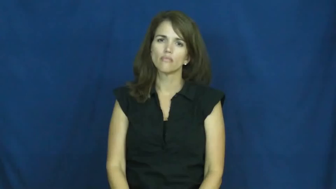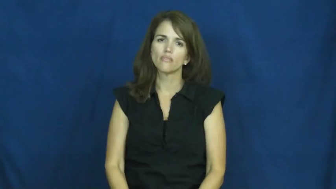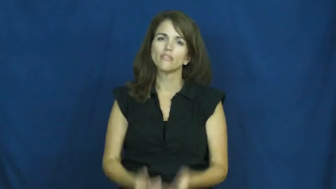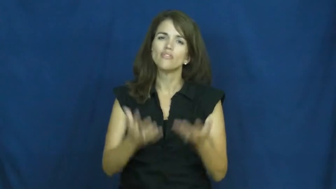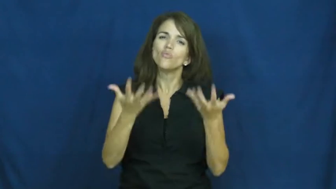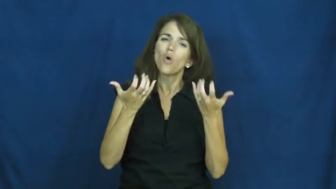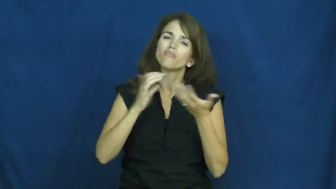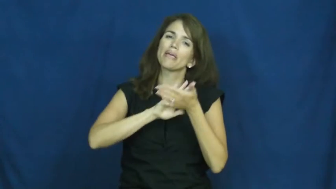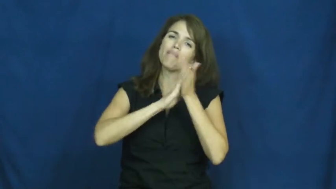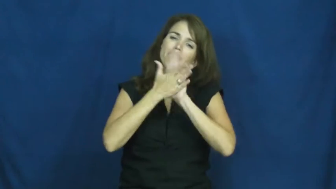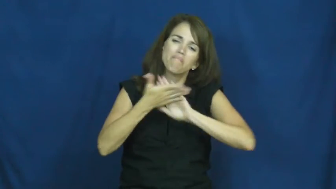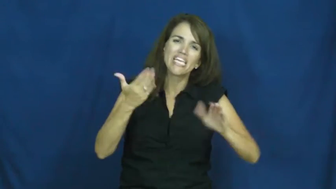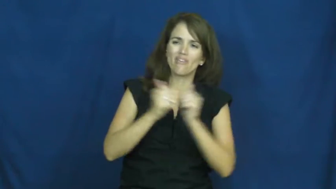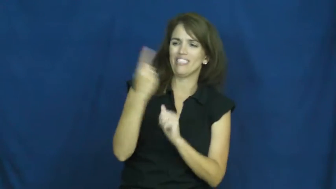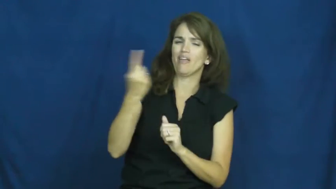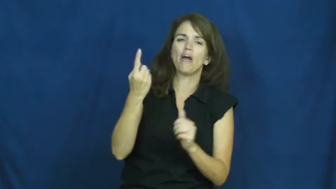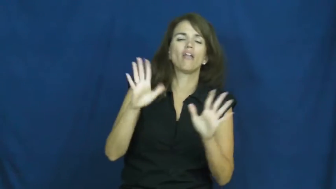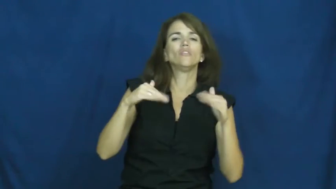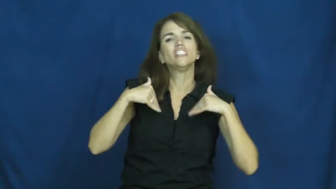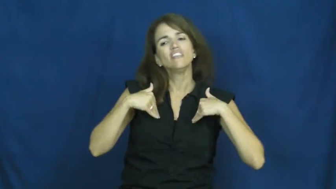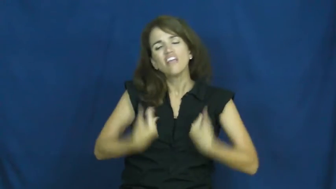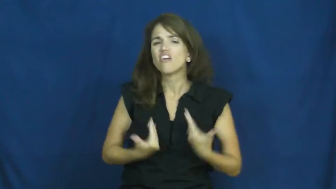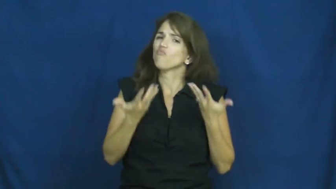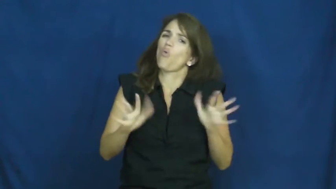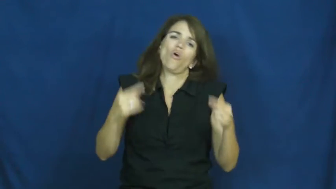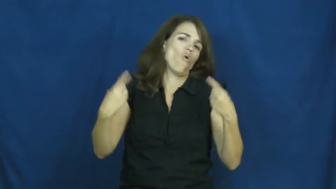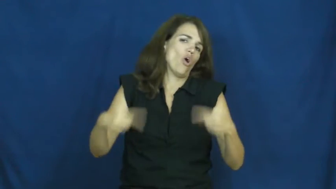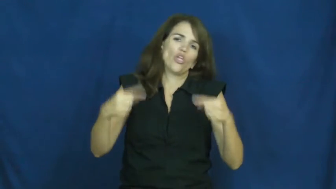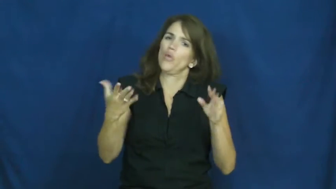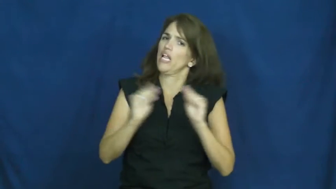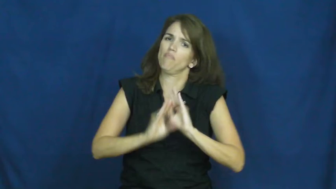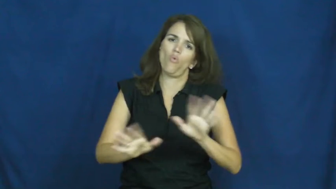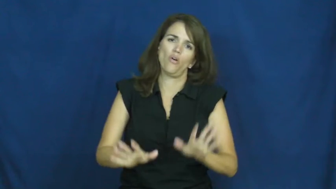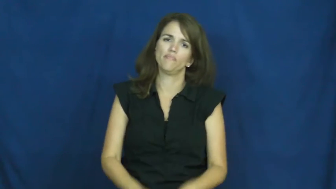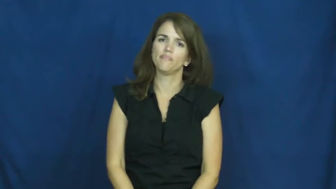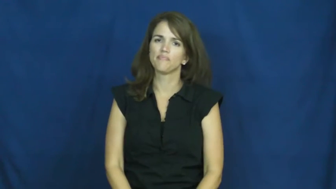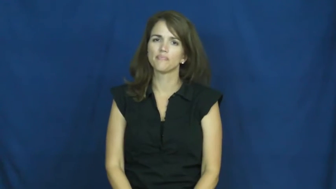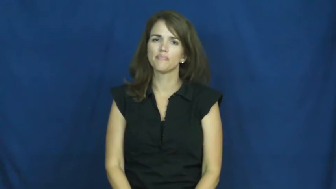bury the hatchet